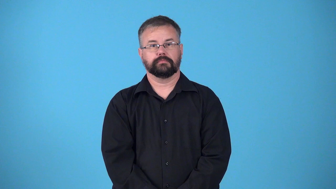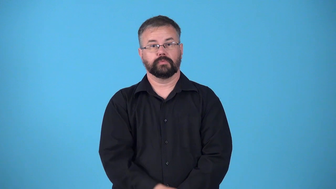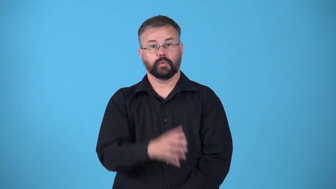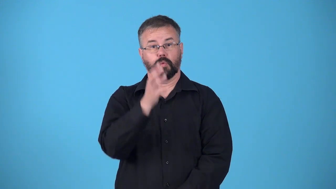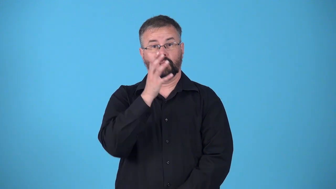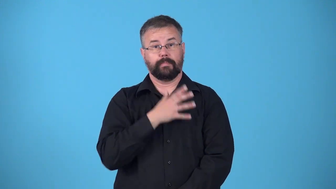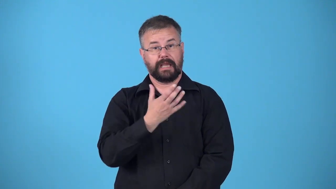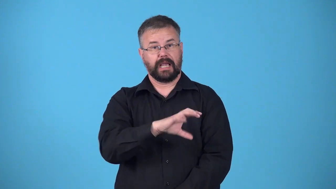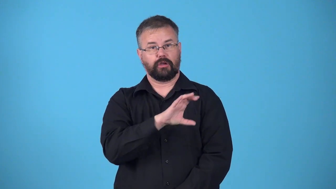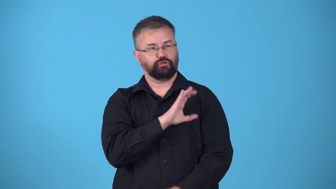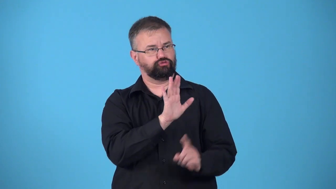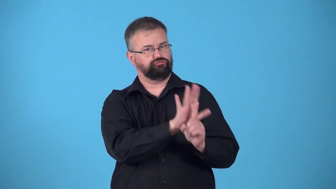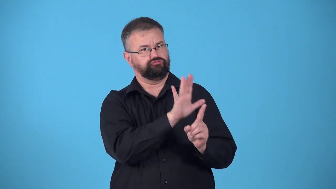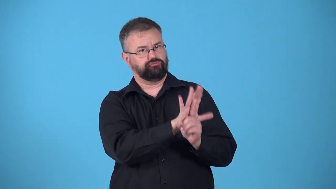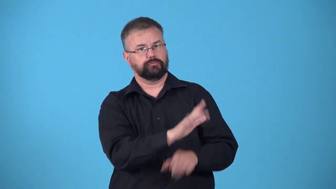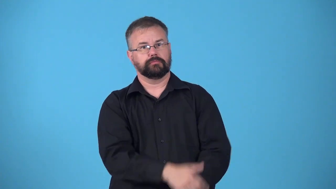distaff